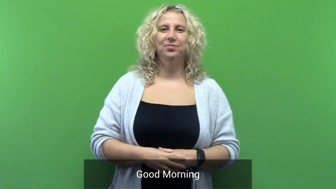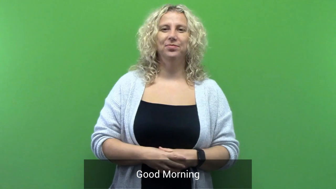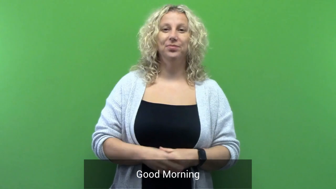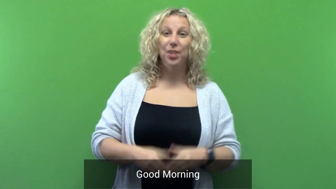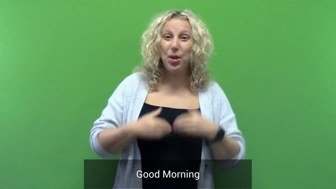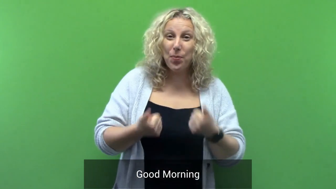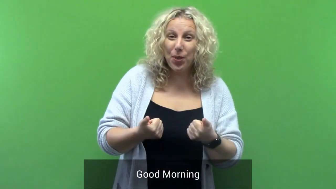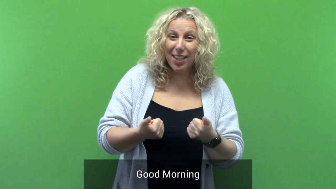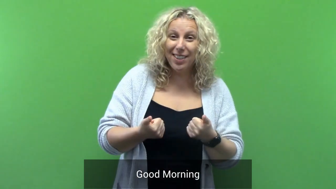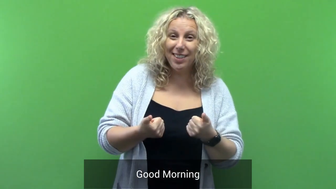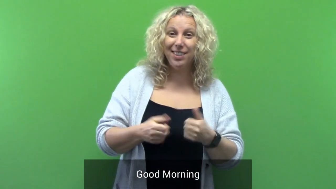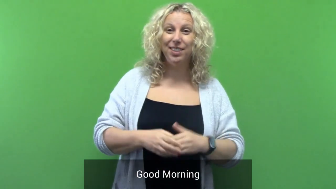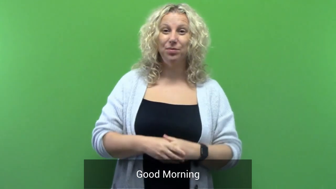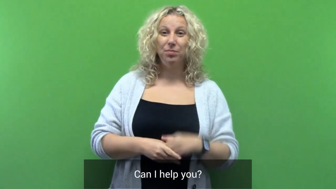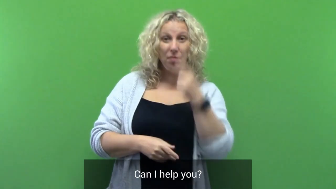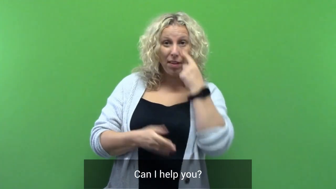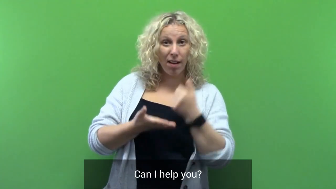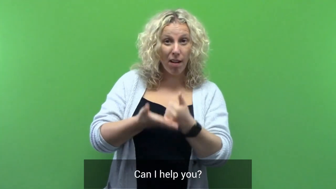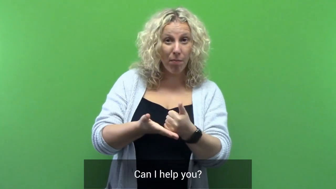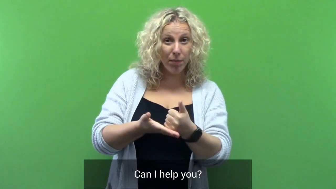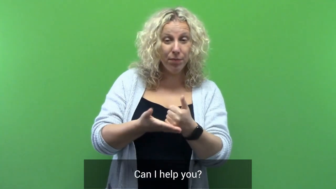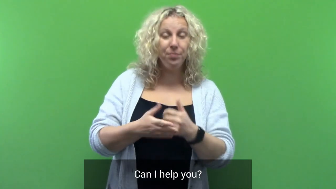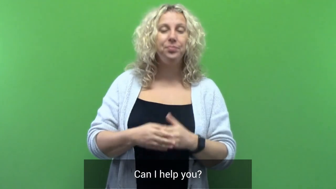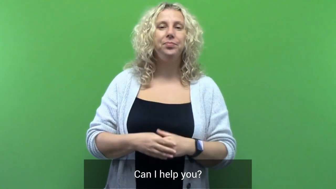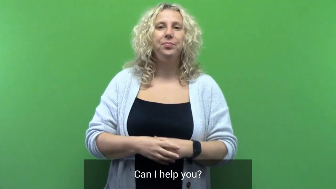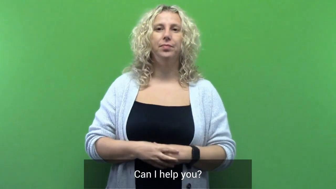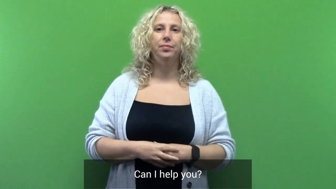Good Morning